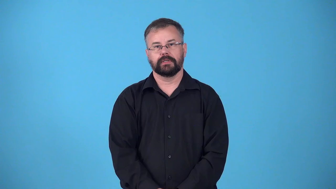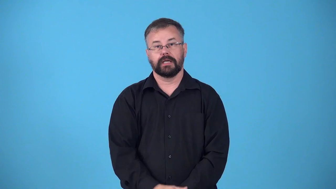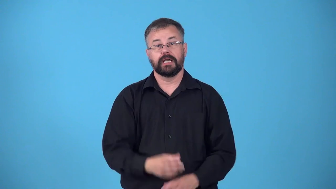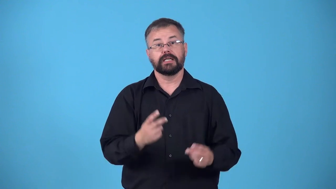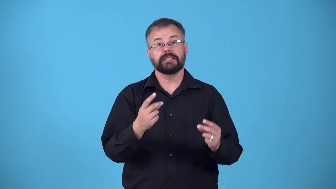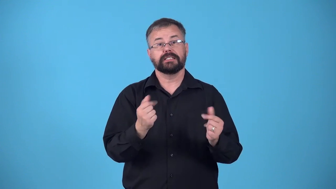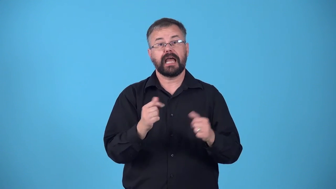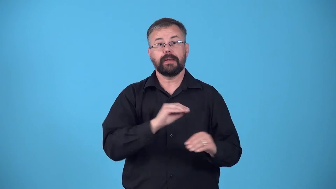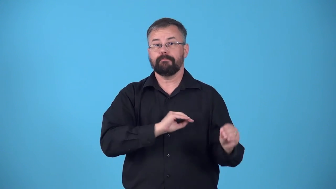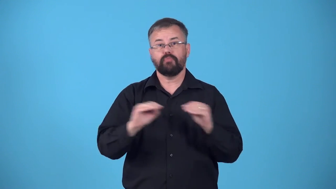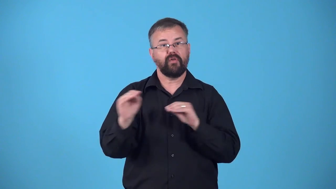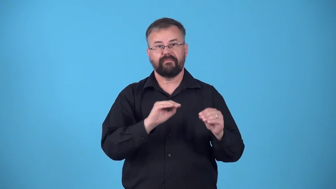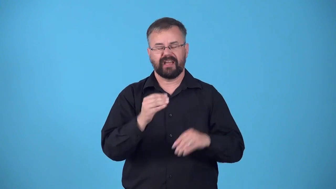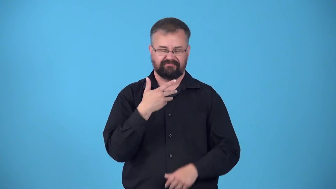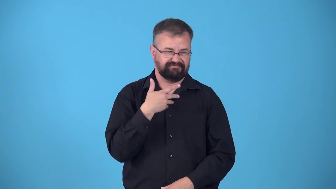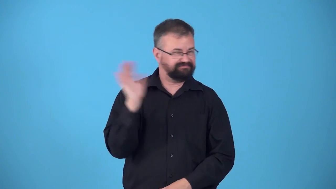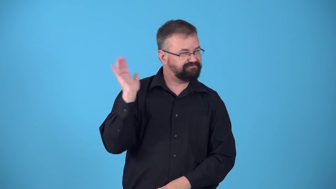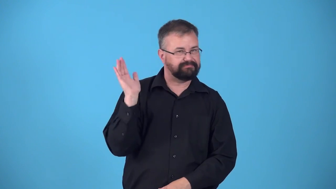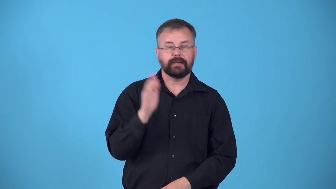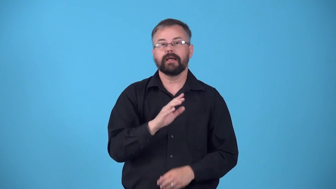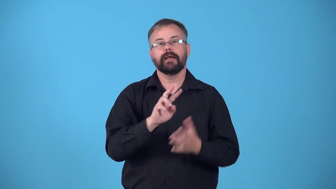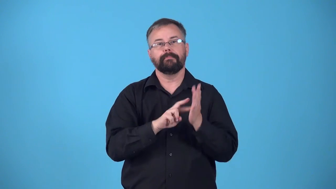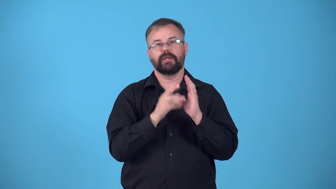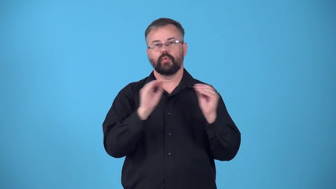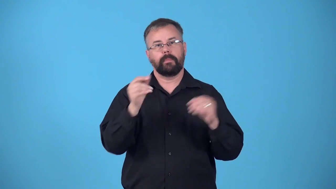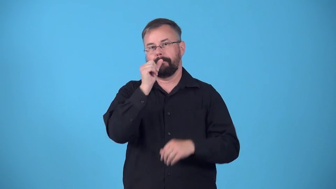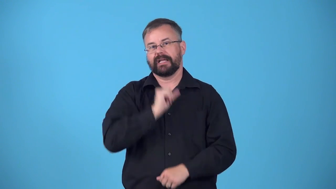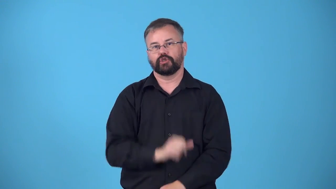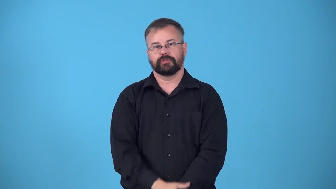flounce,jerk